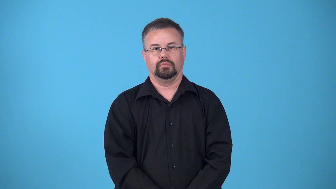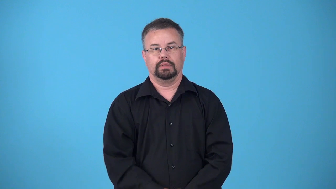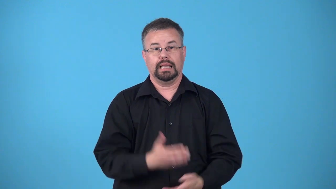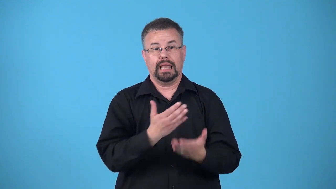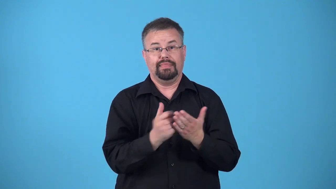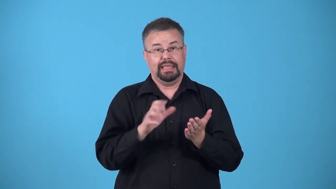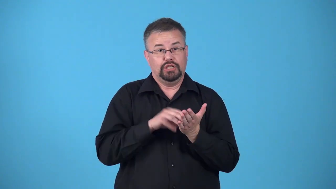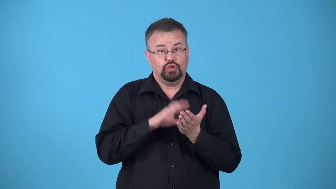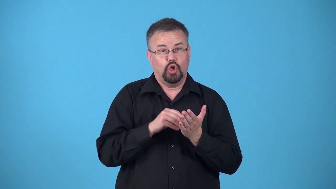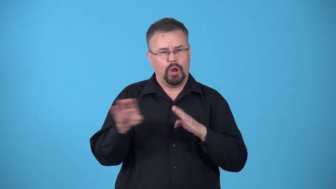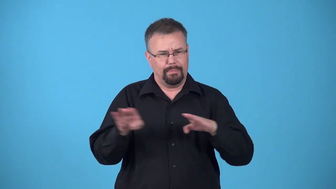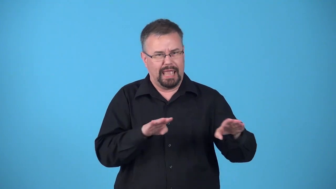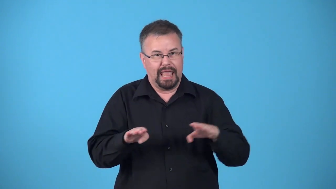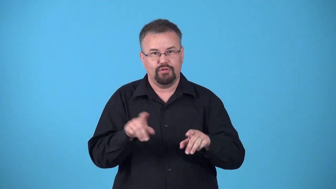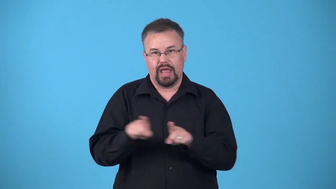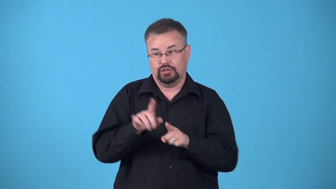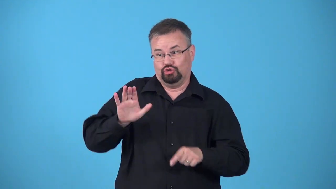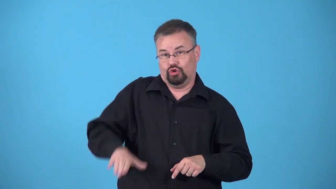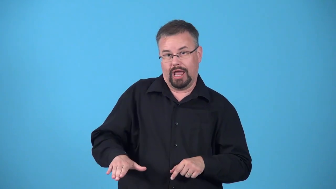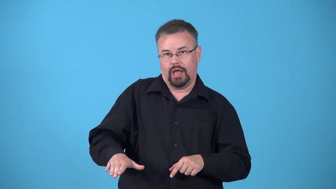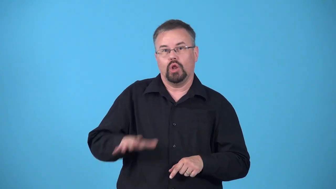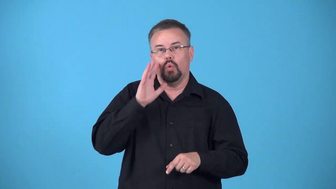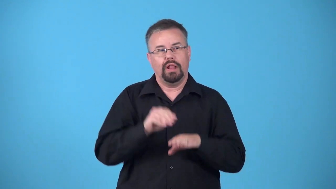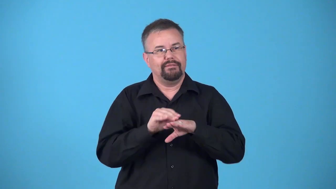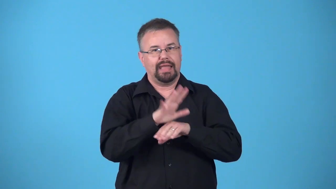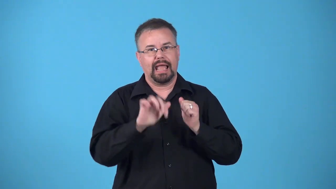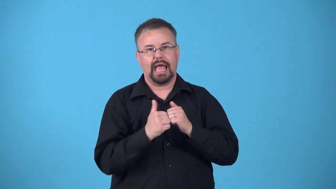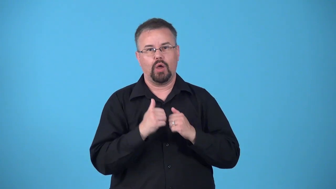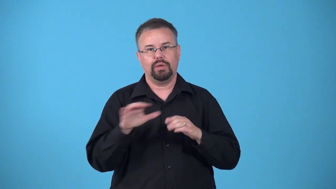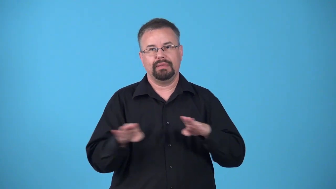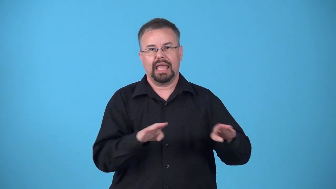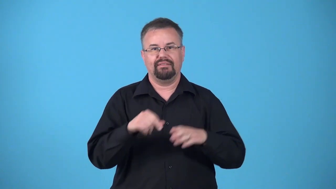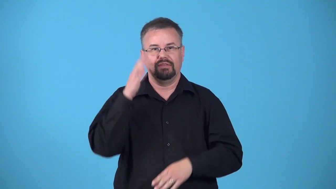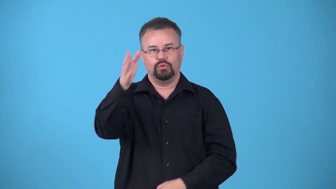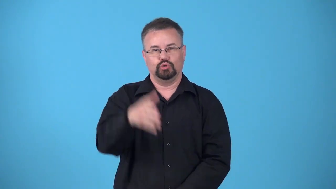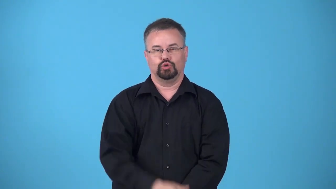just as the twig is bent, the tree's inclined